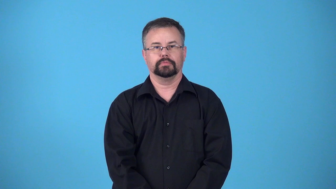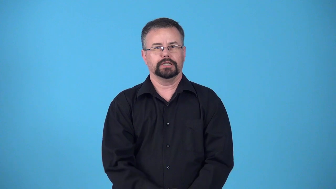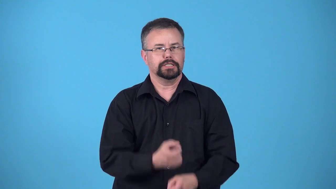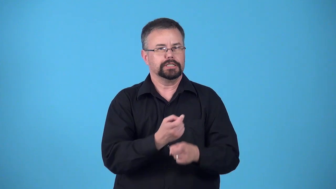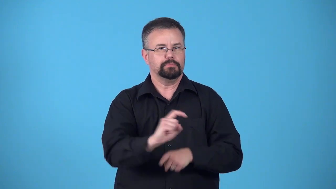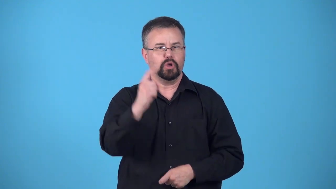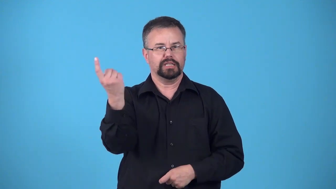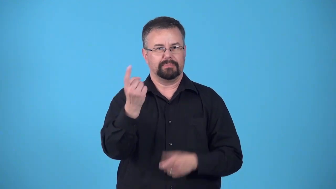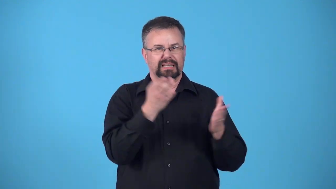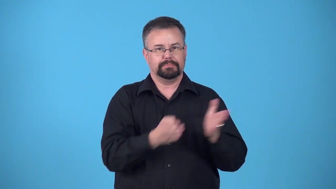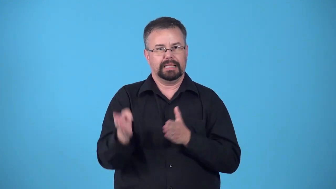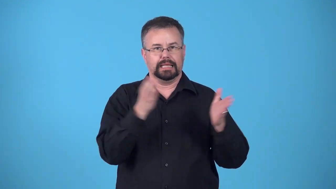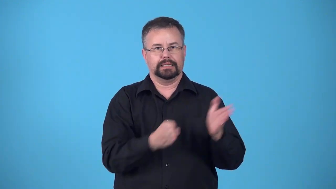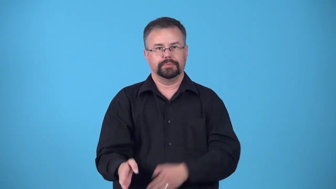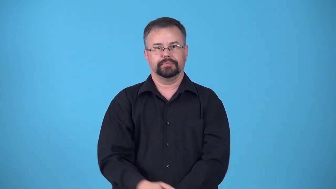throw cold water on